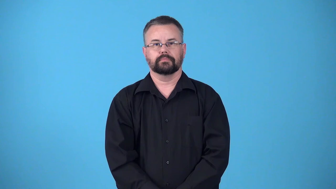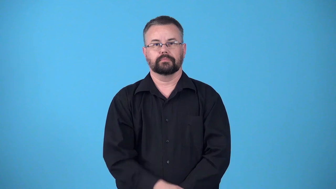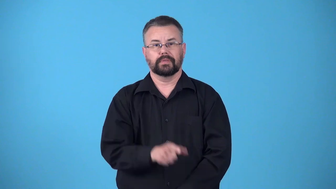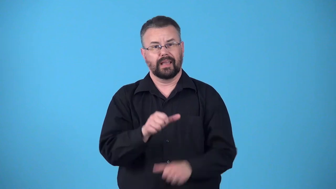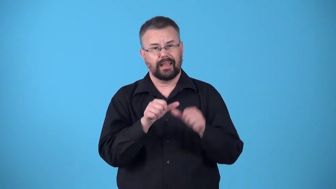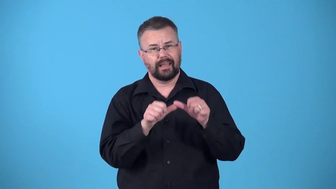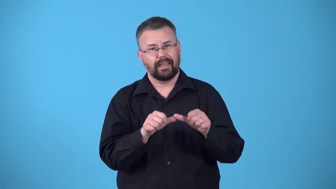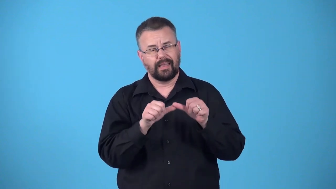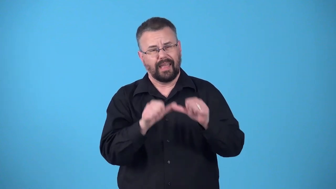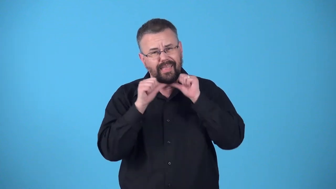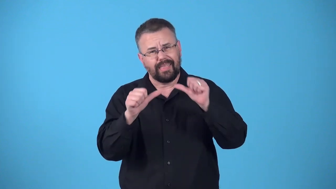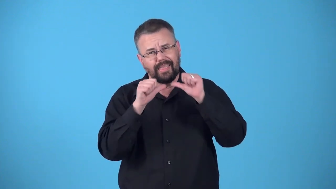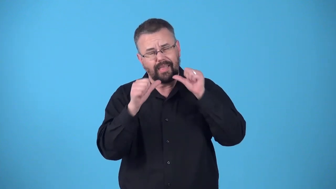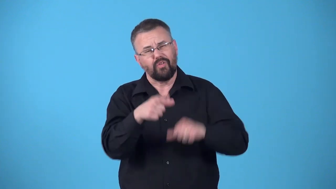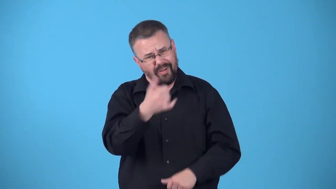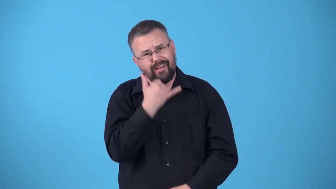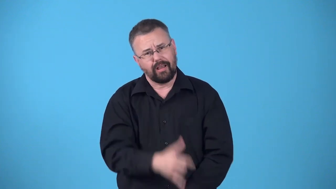bury your head in the sand